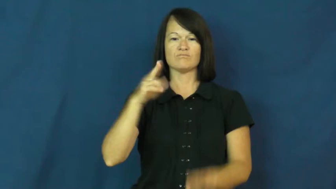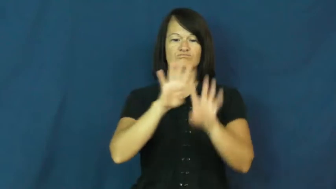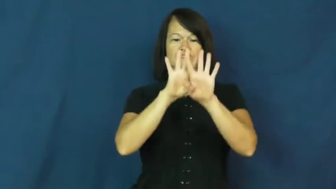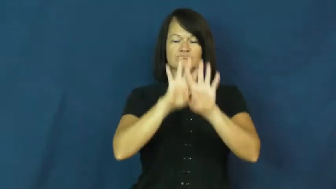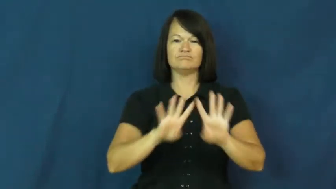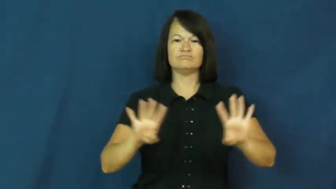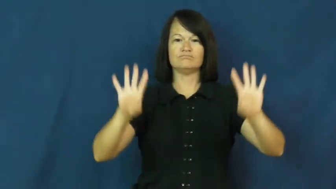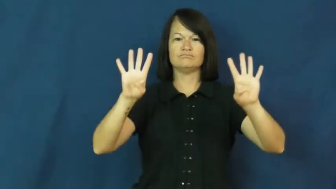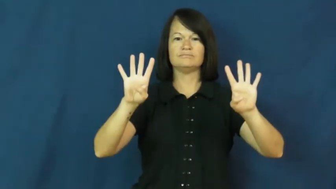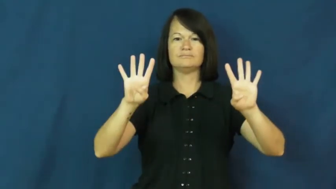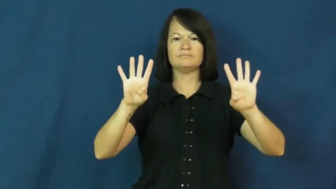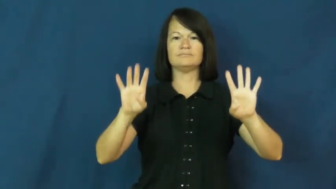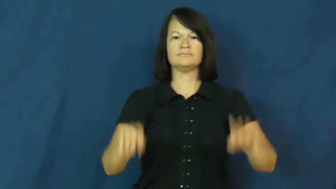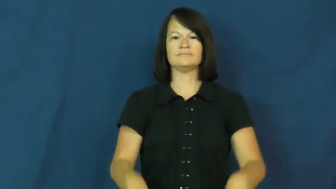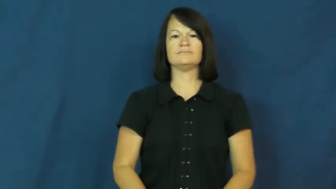merorah